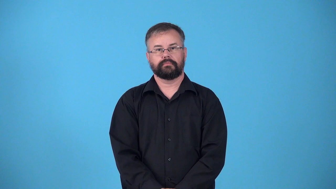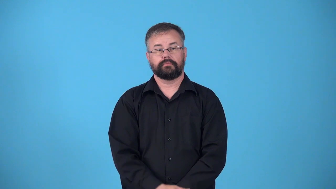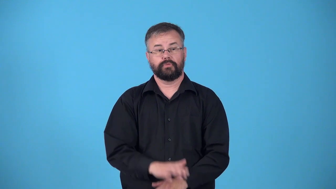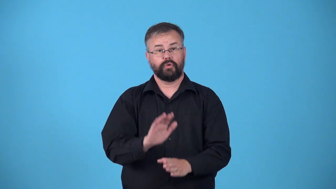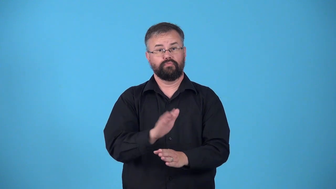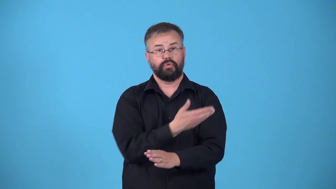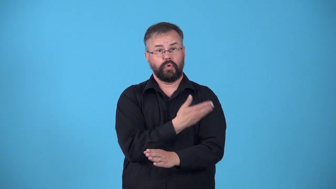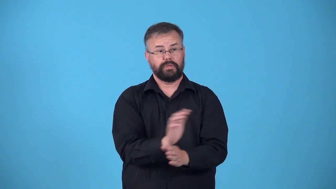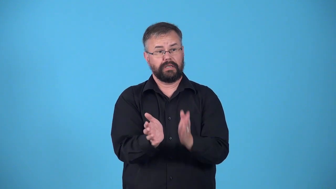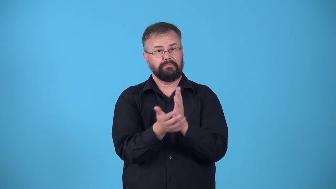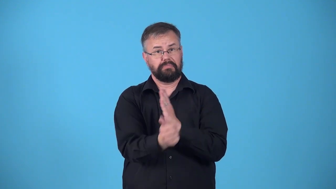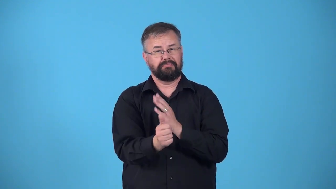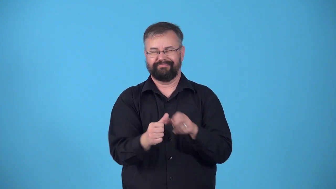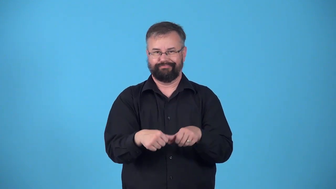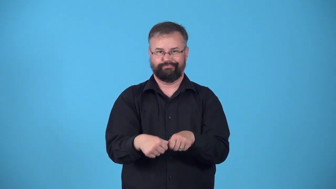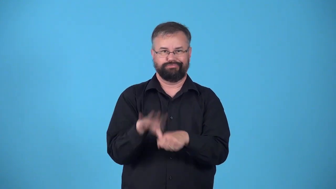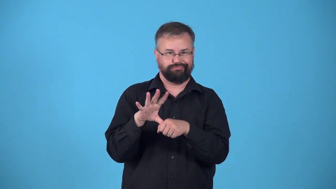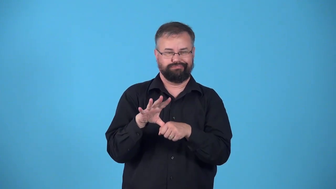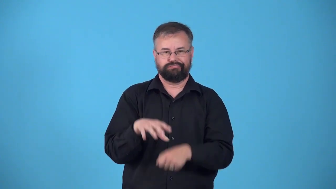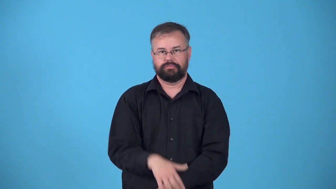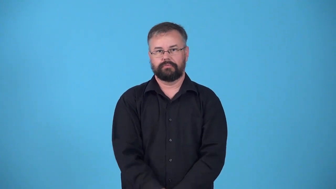nonmusical